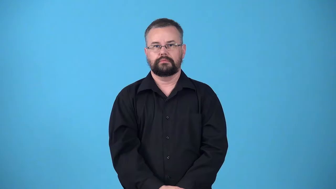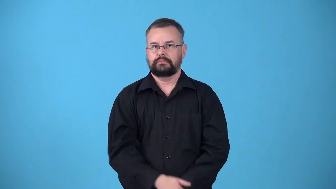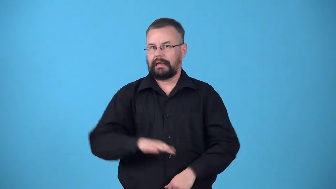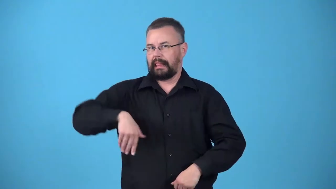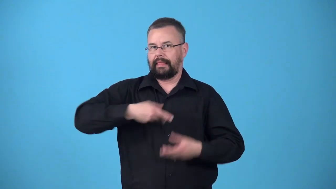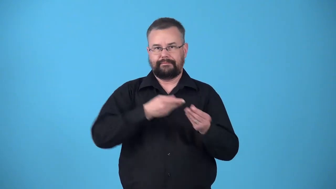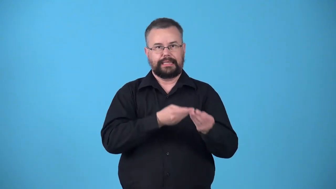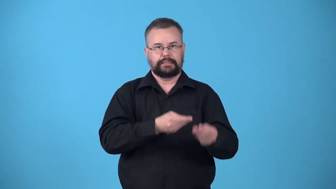unfed